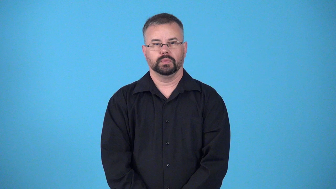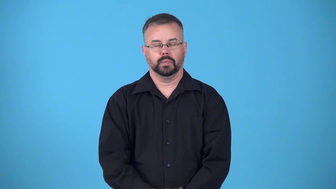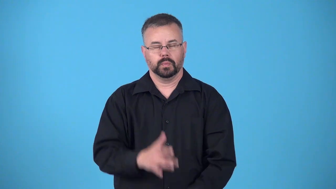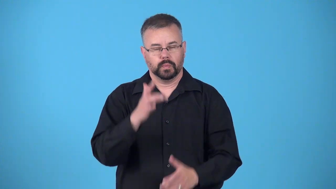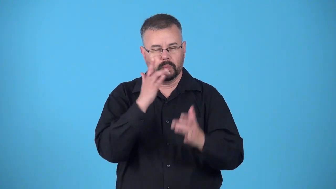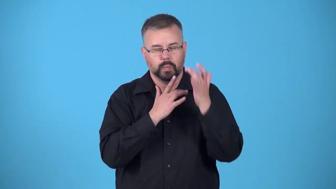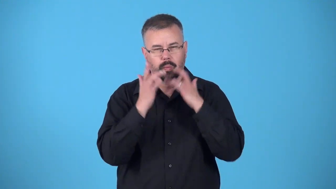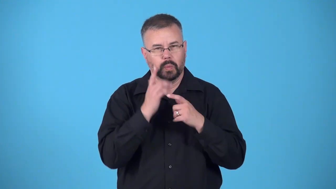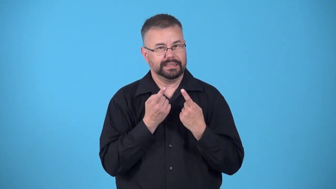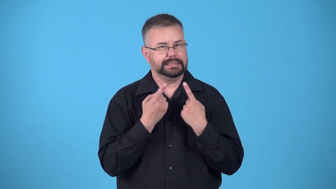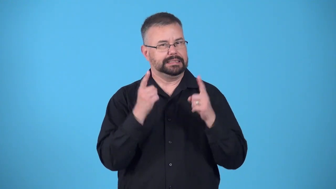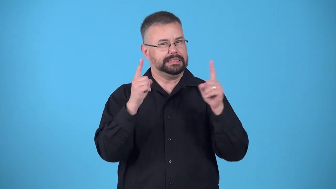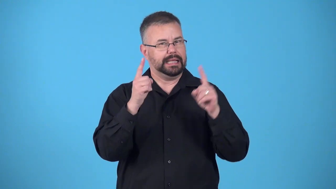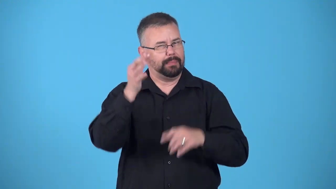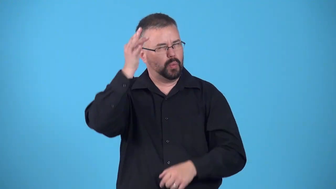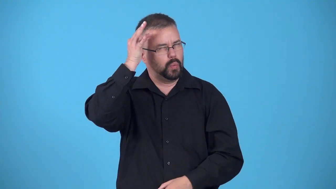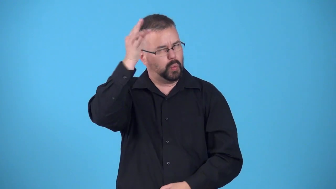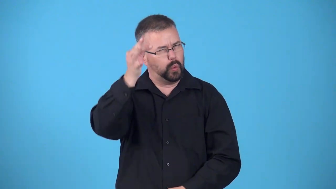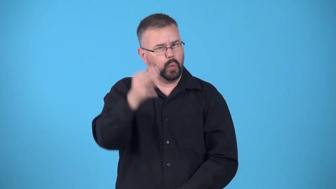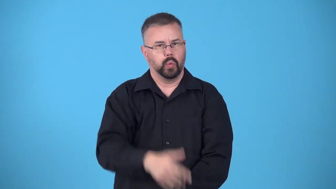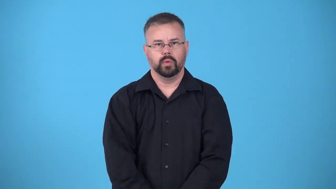scrape through